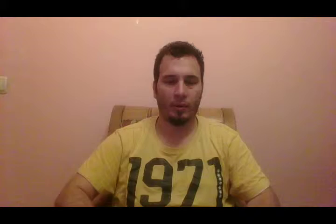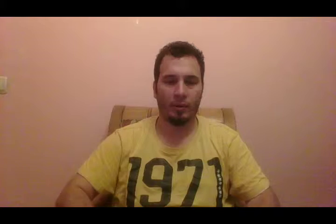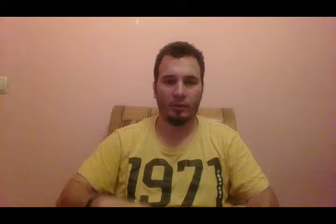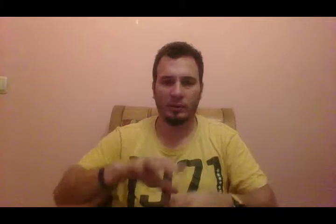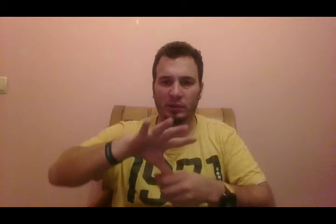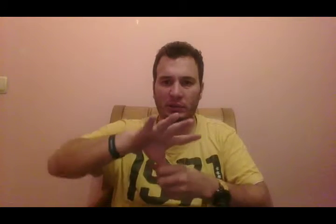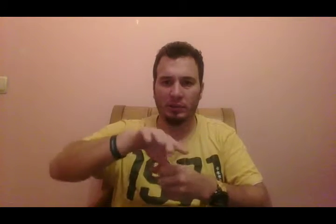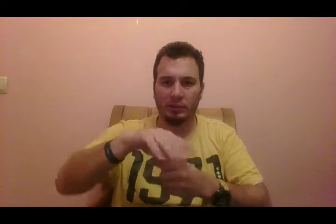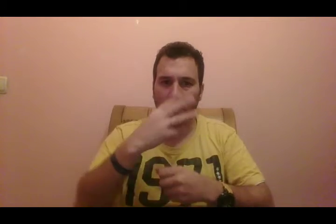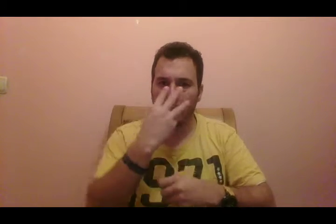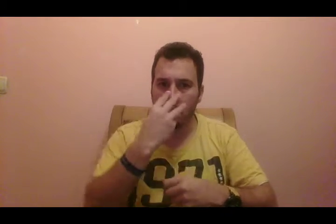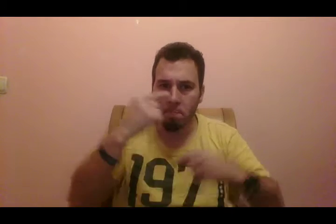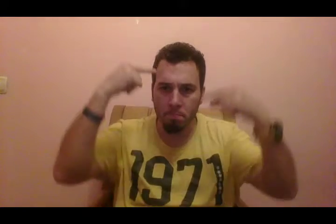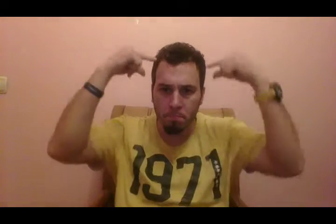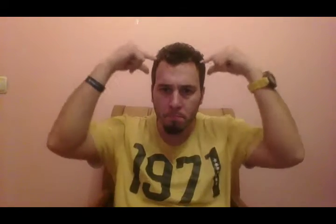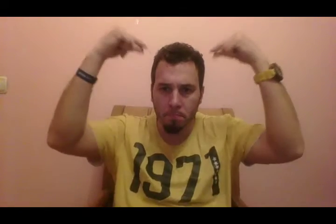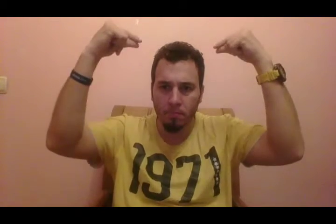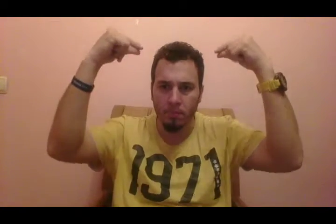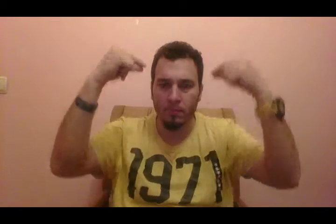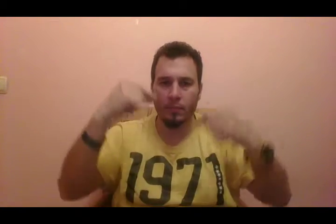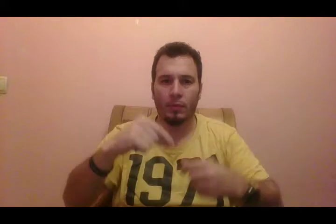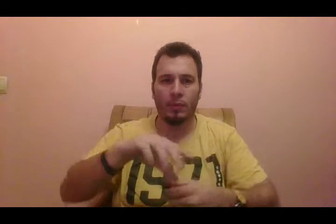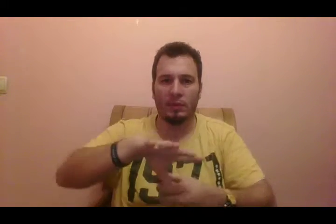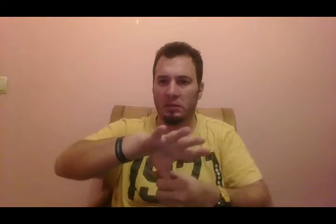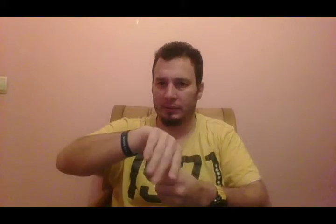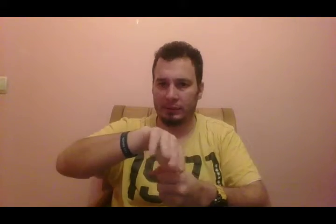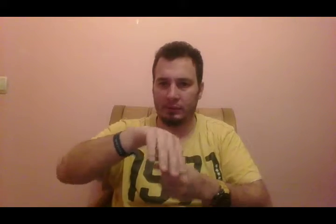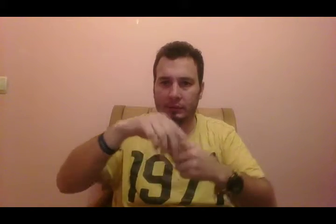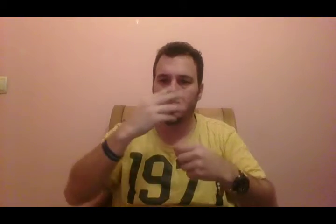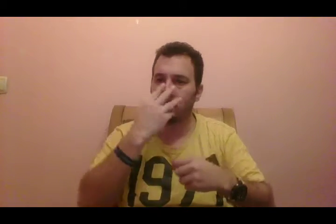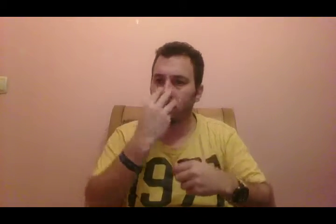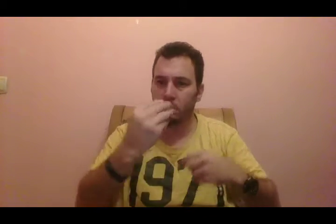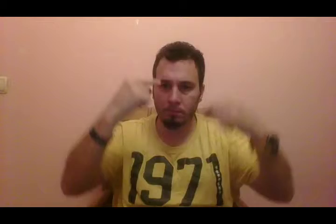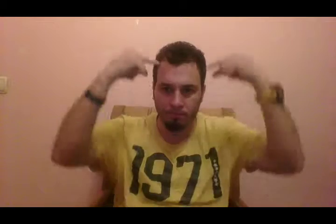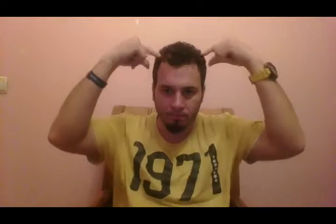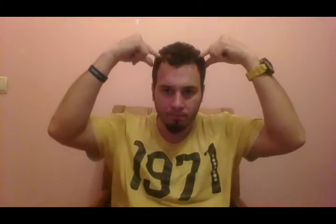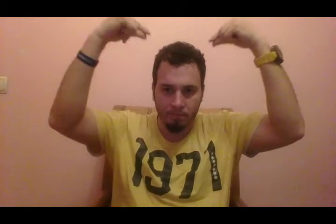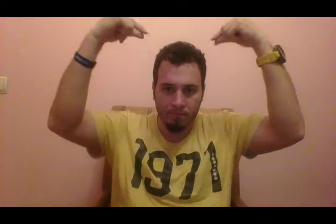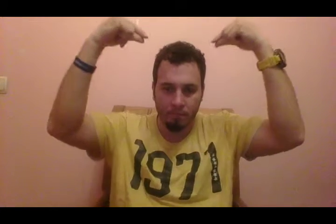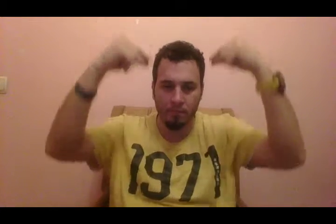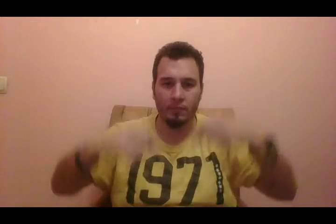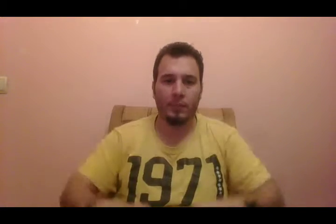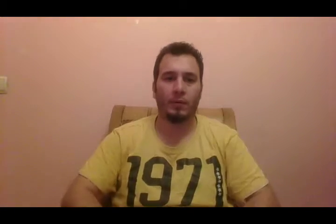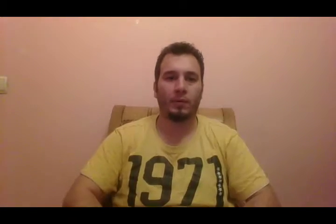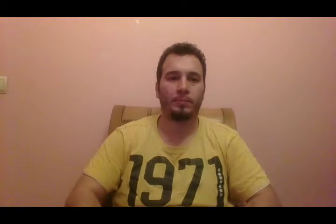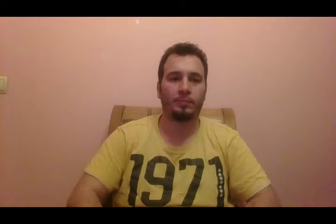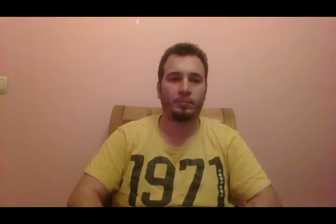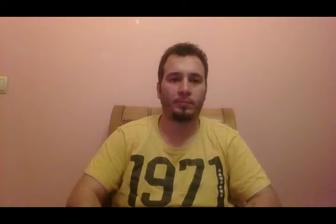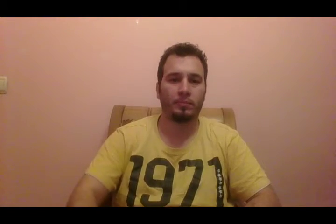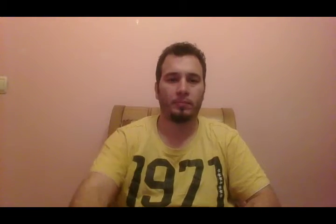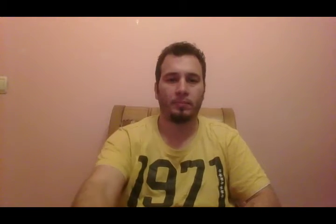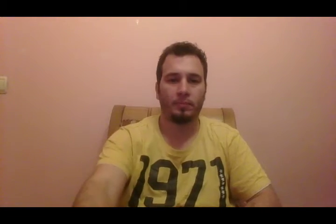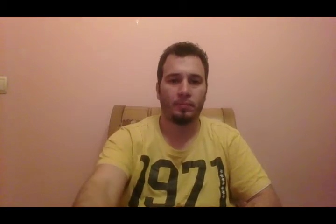fox